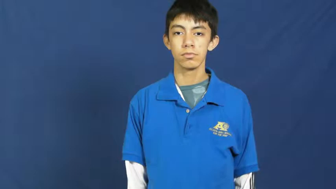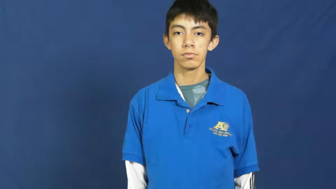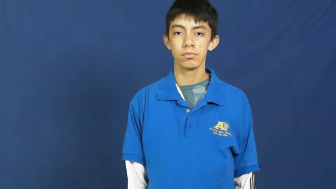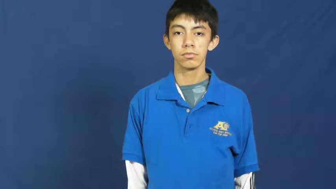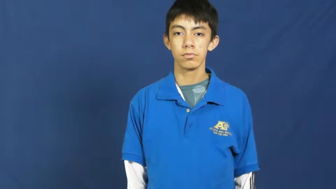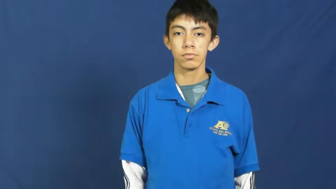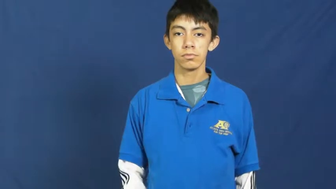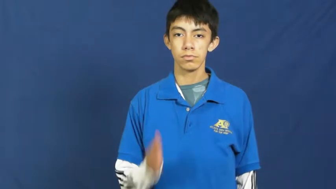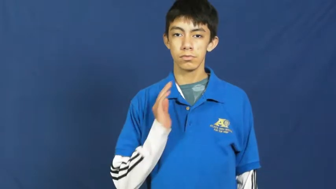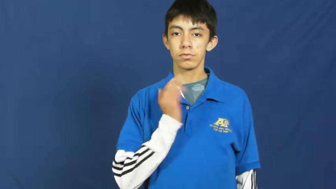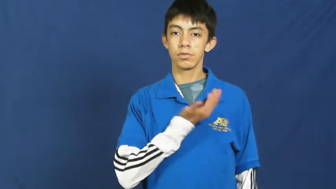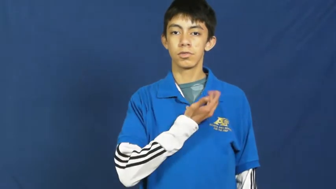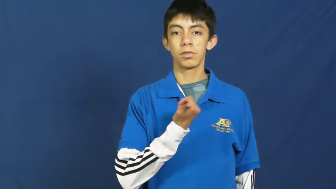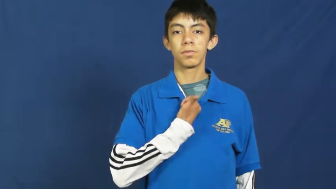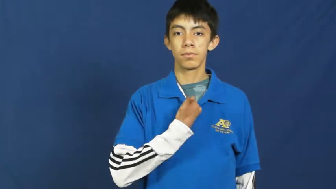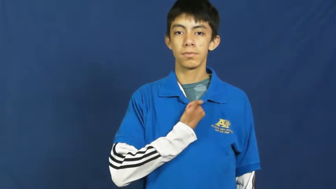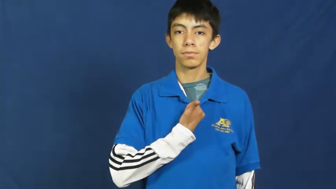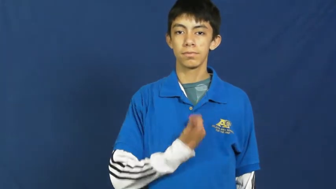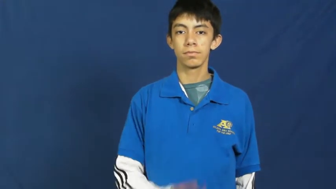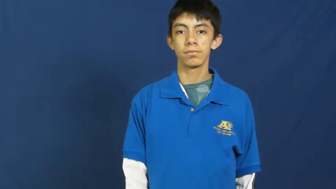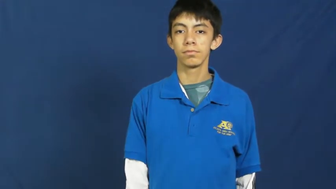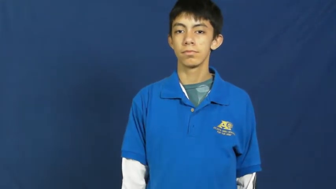ourselves